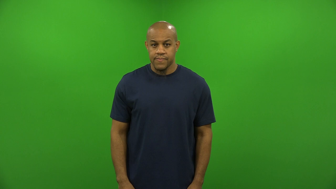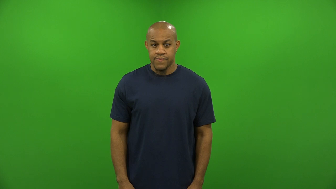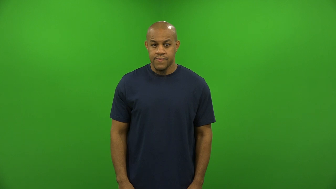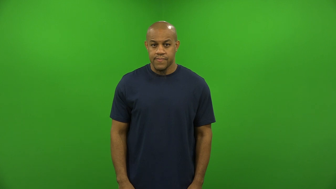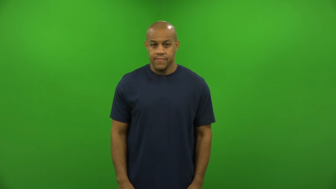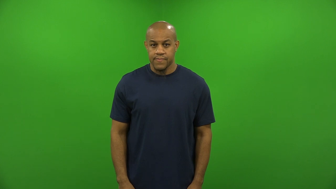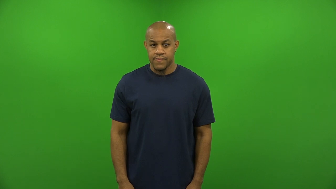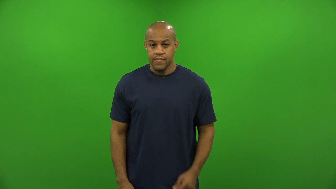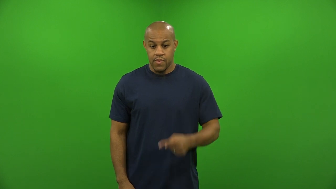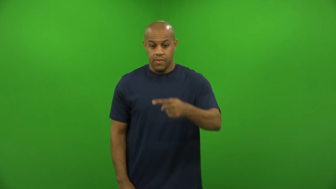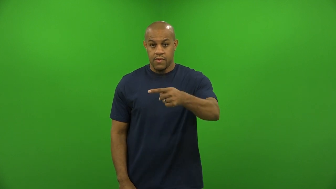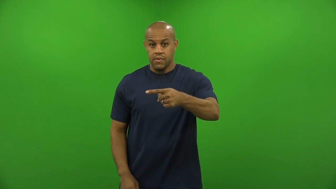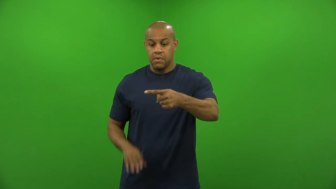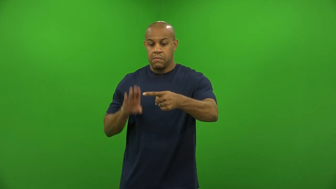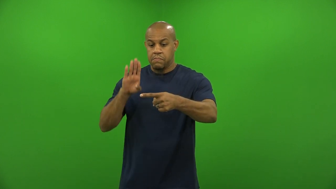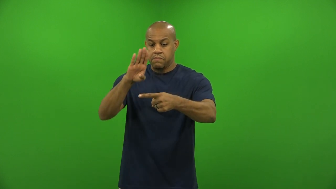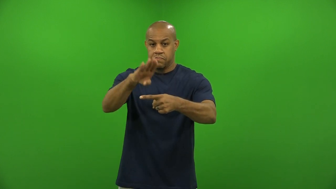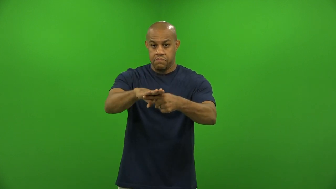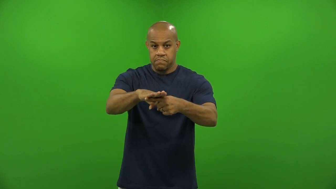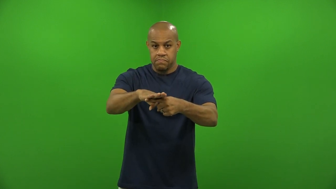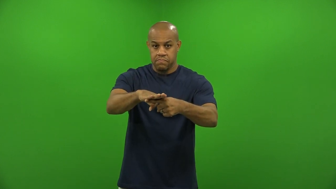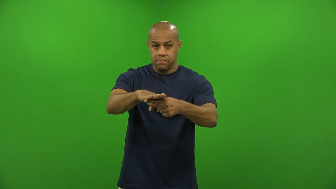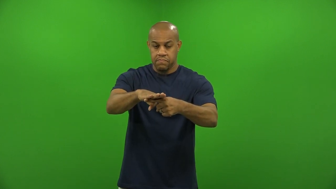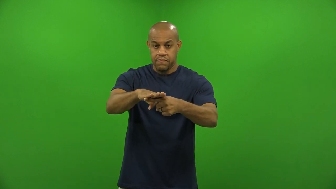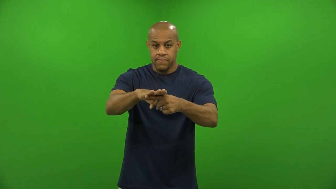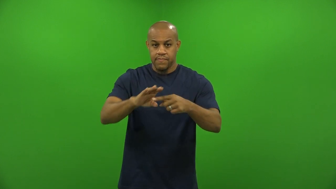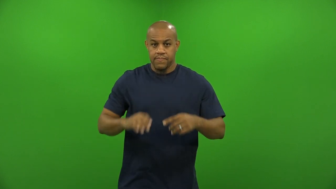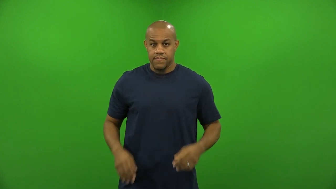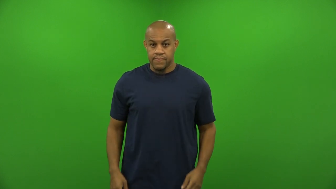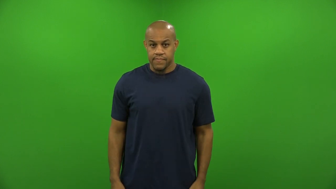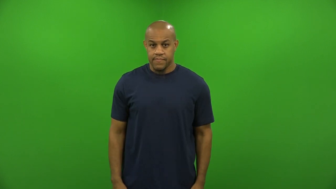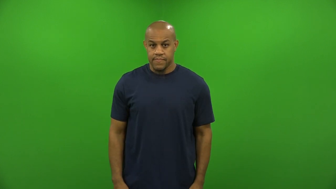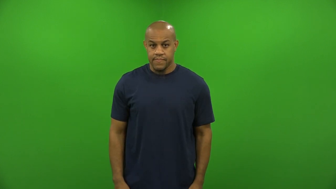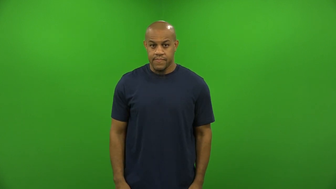Step on line